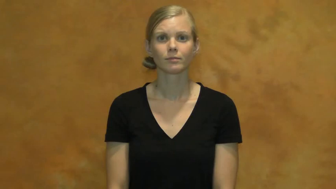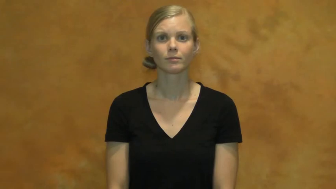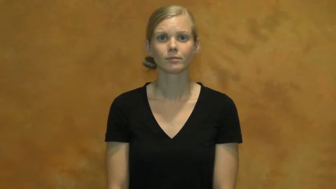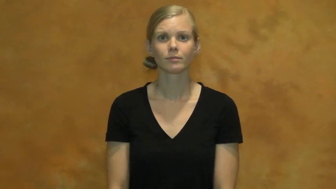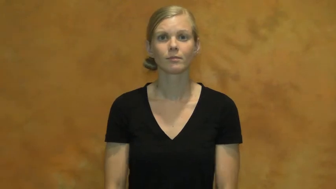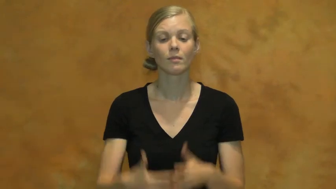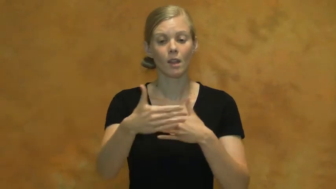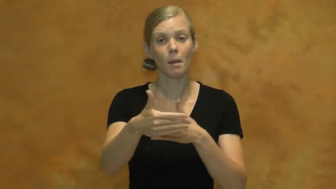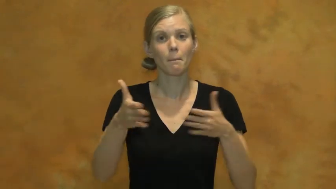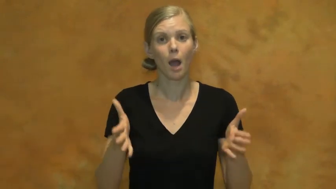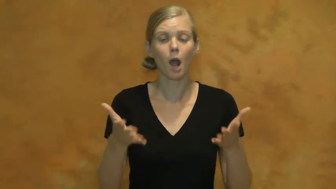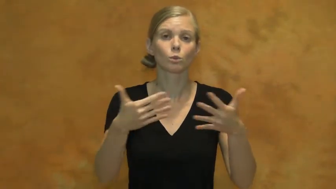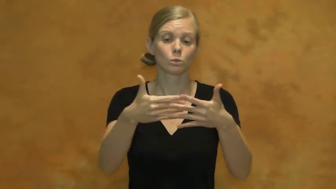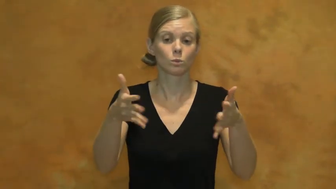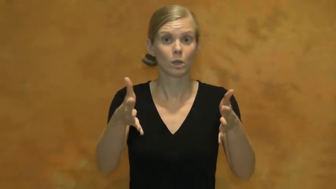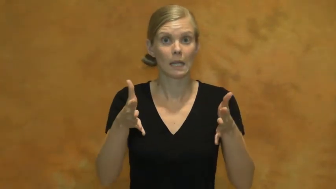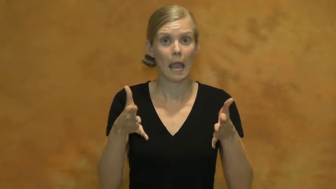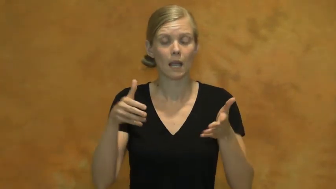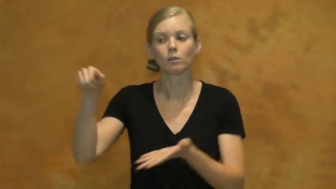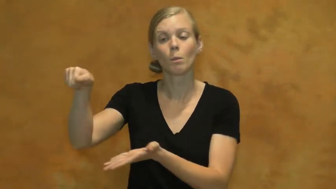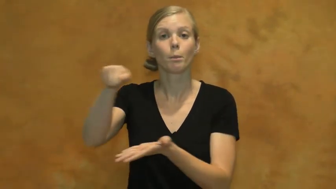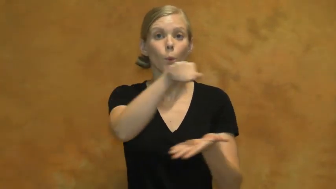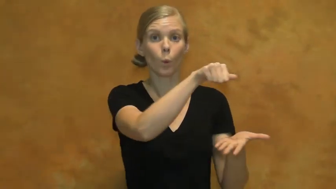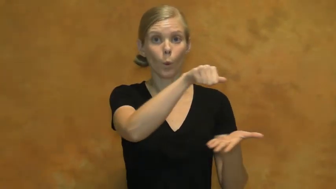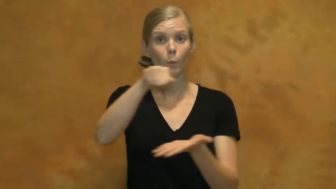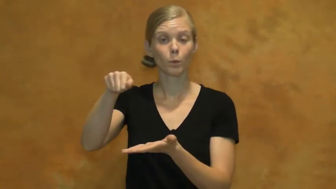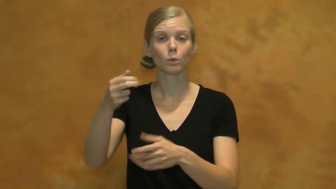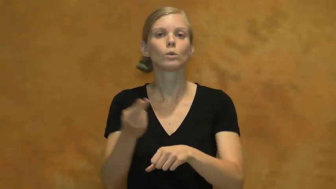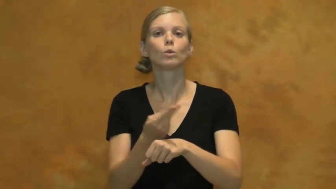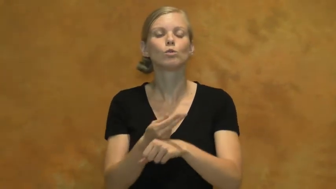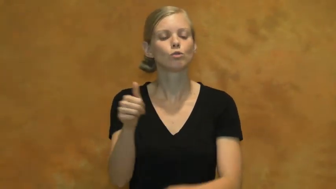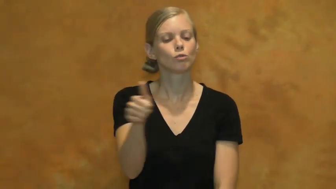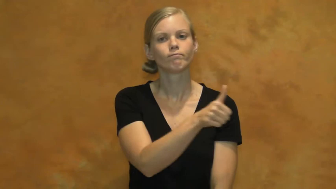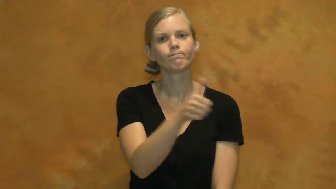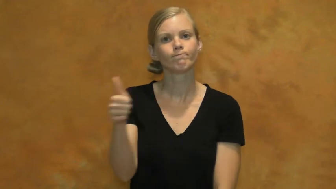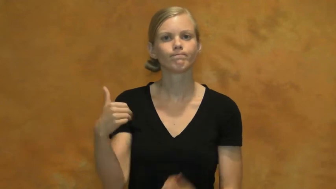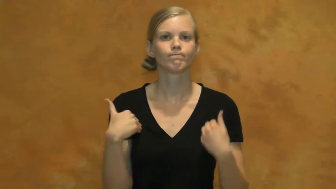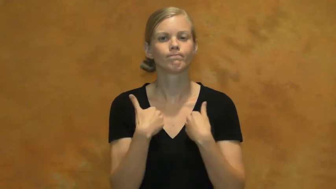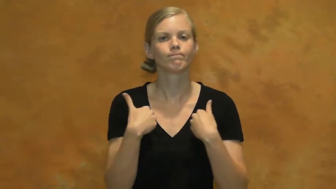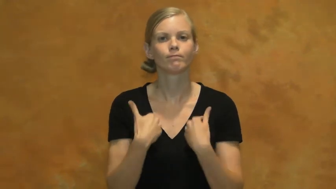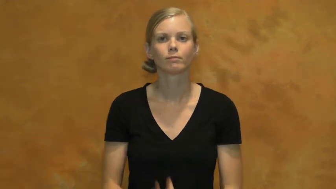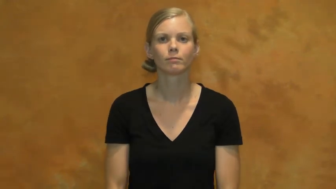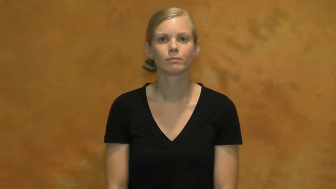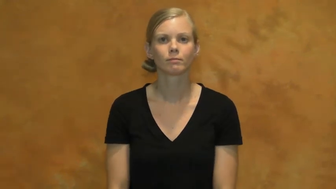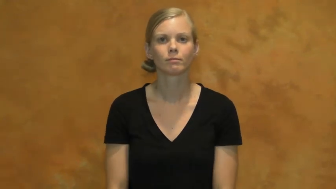pet carrier